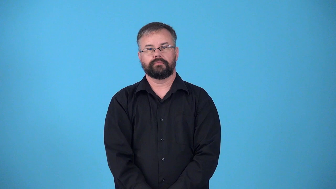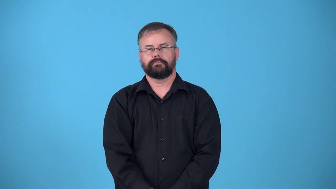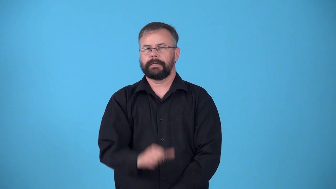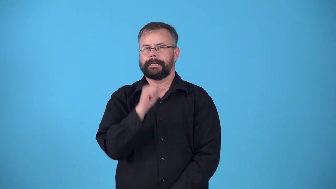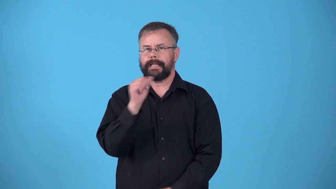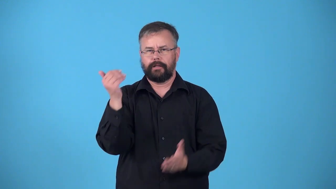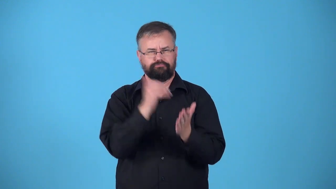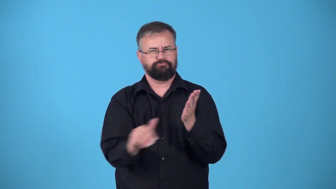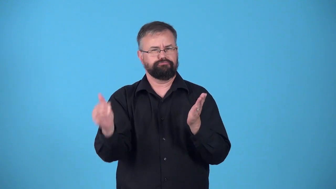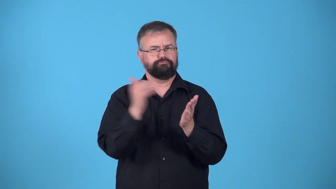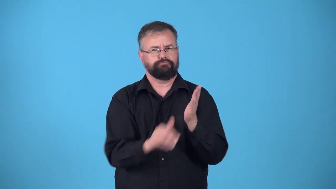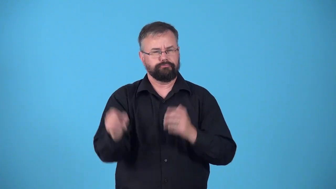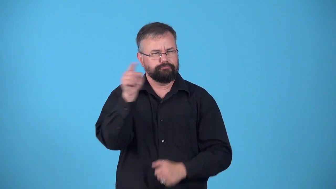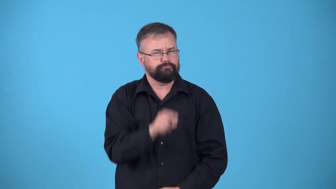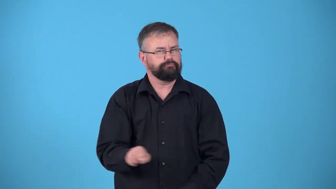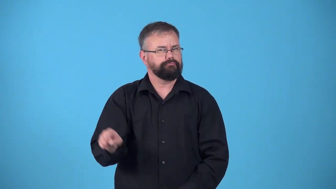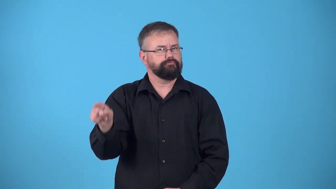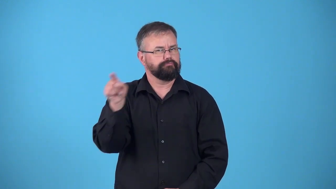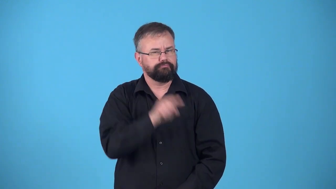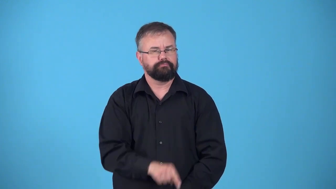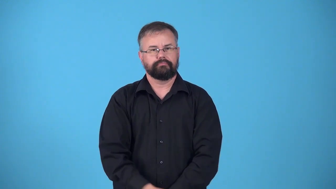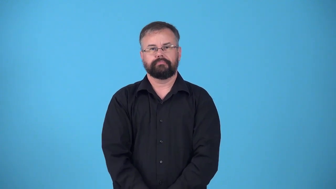noncyclic